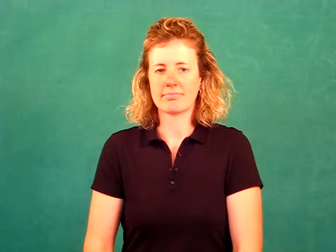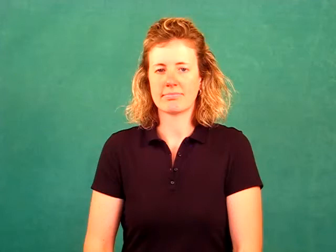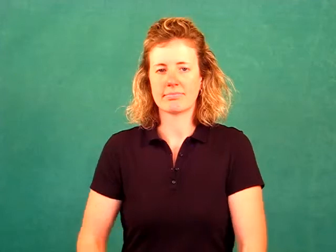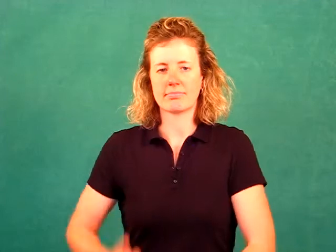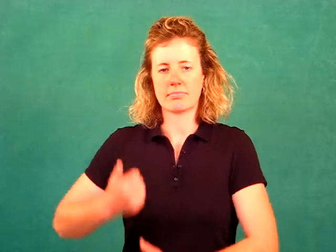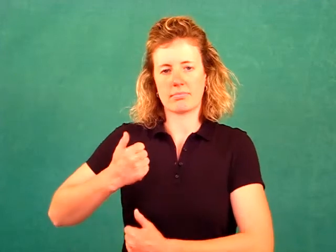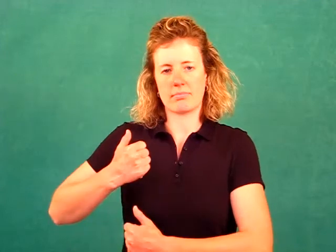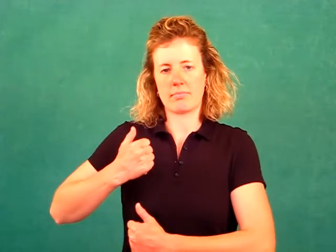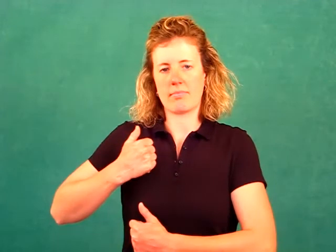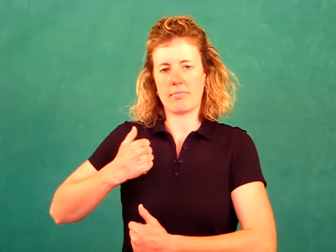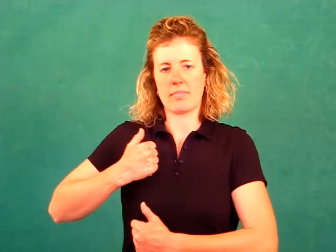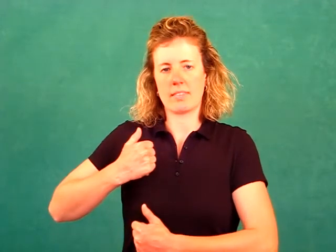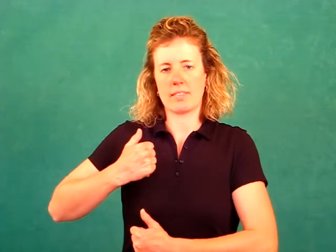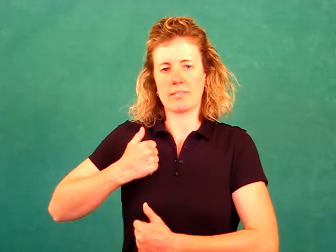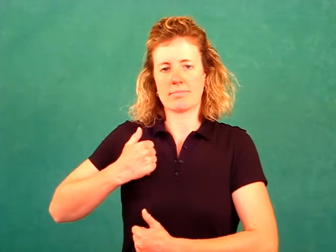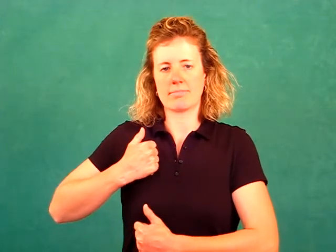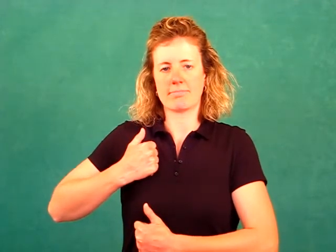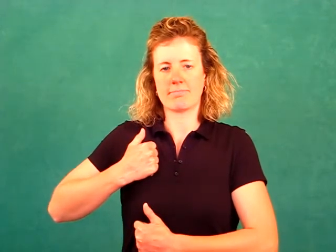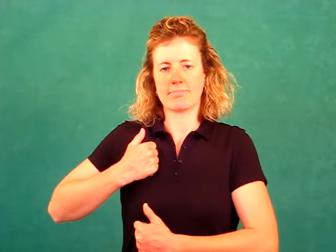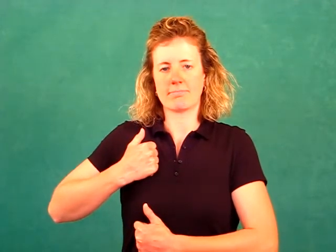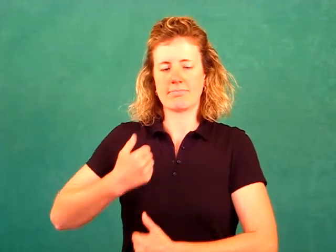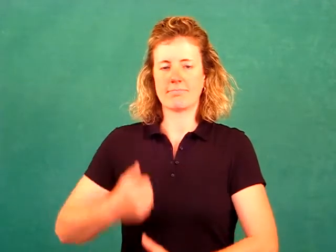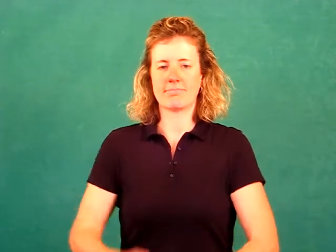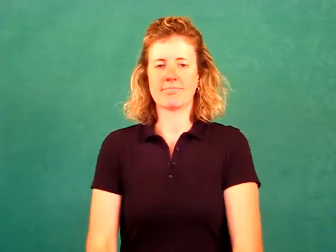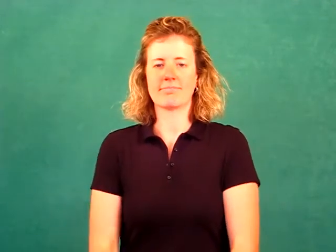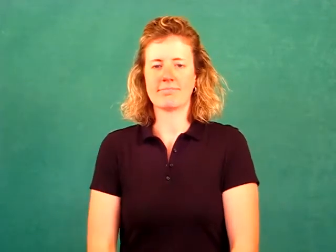ARMY